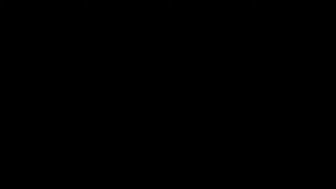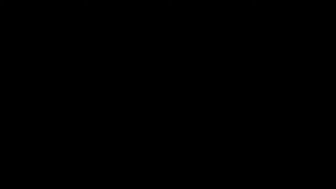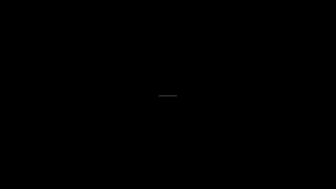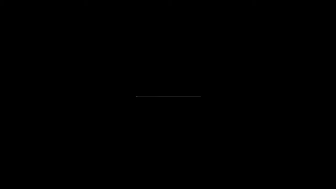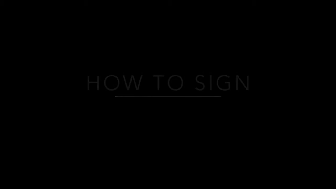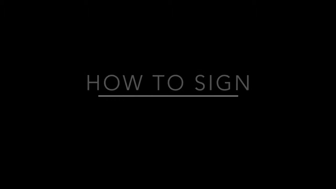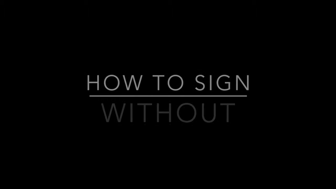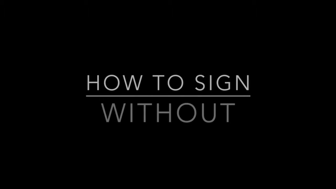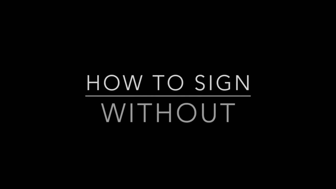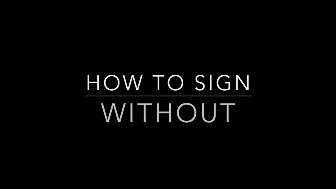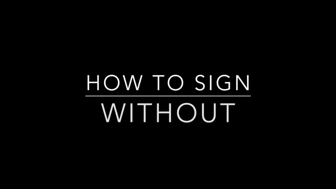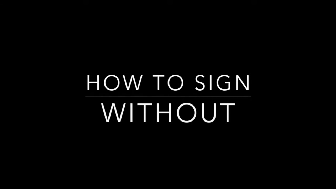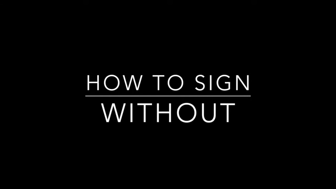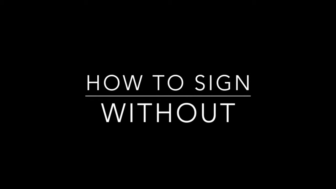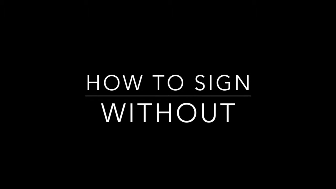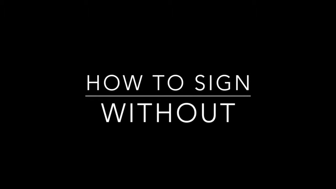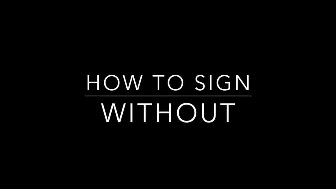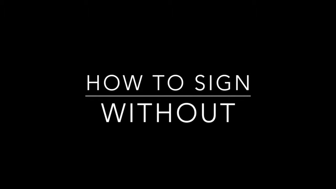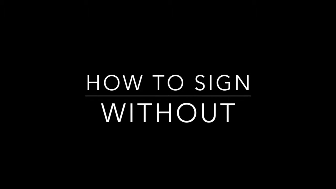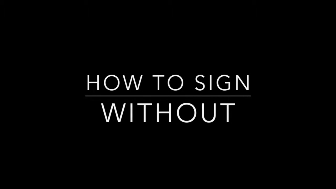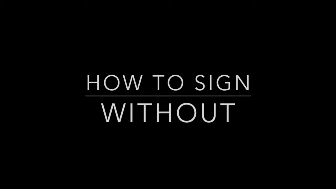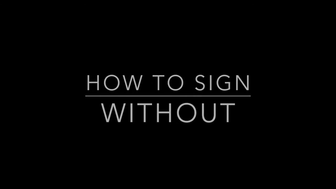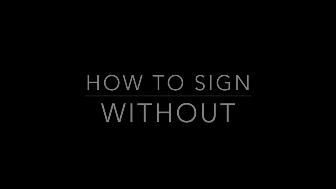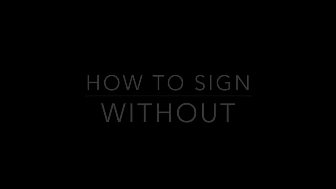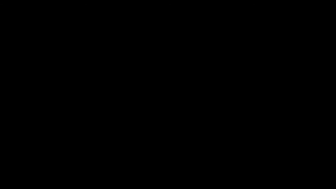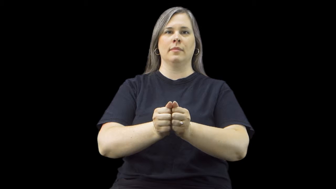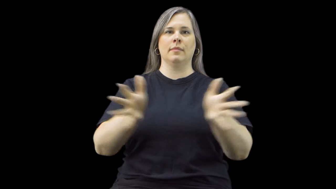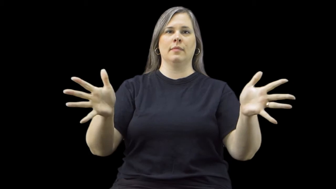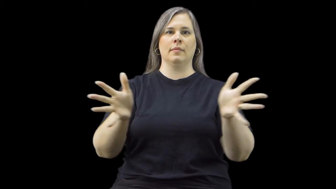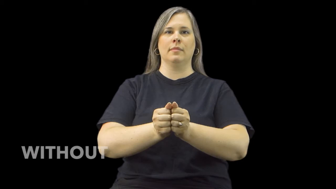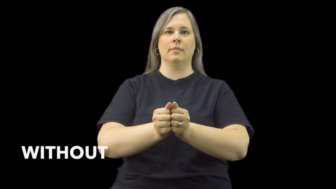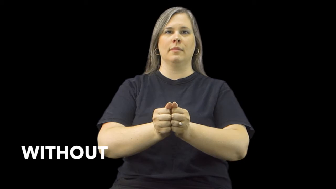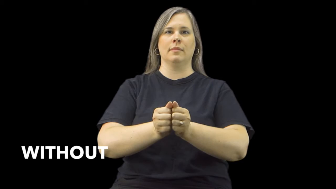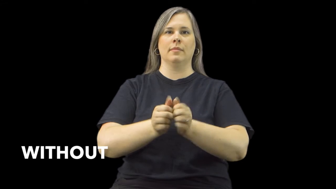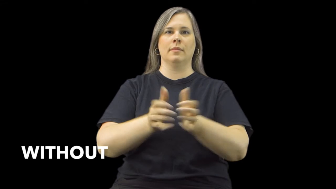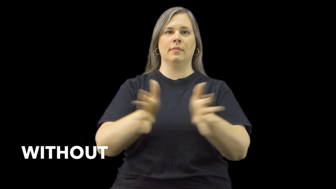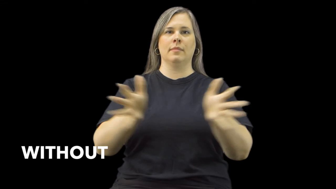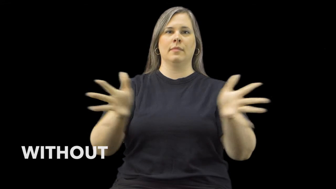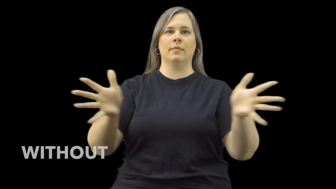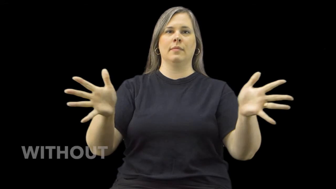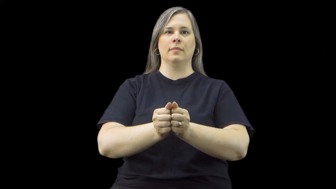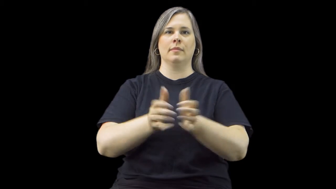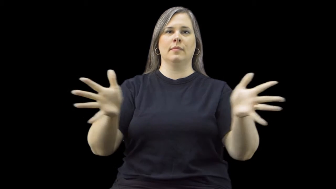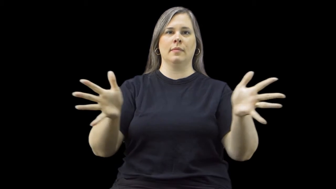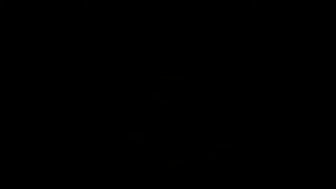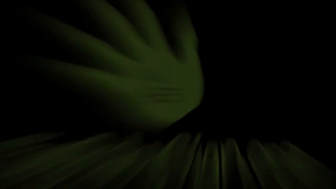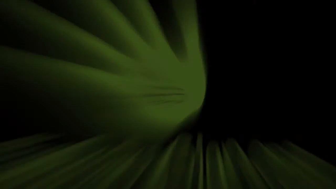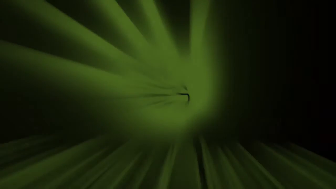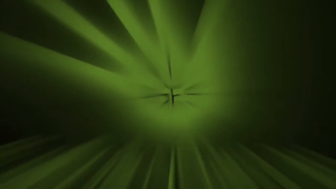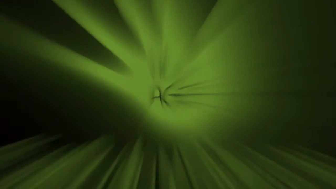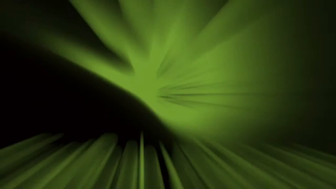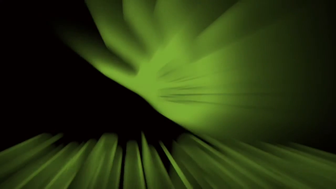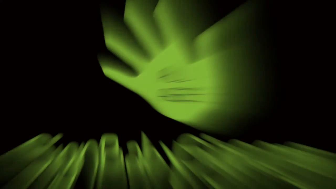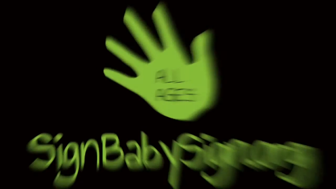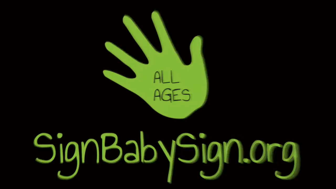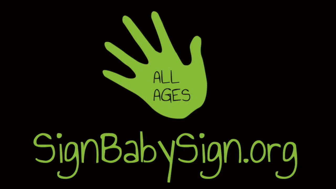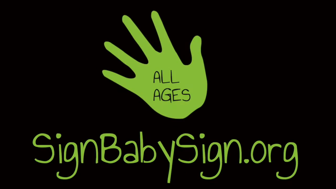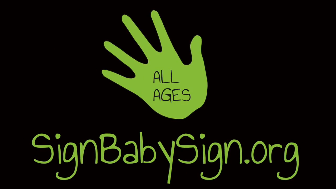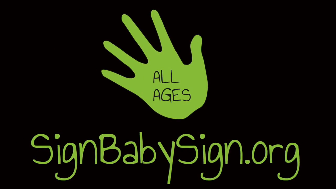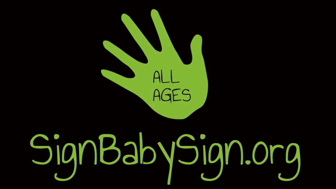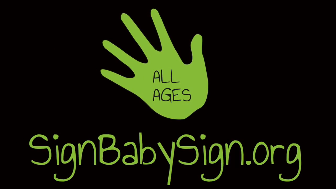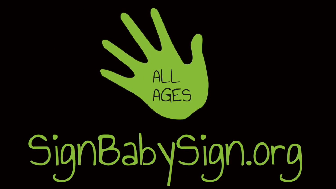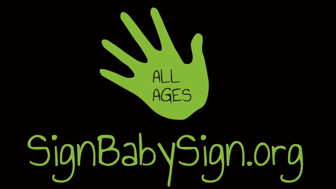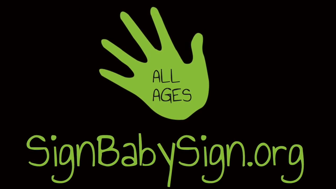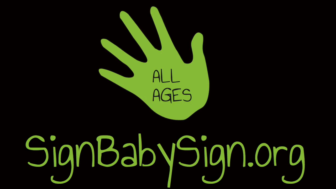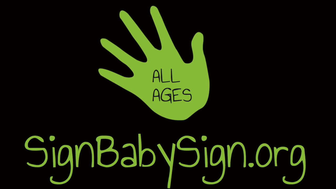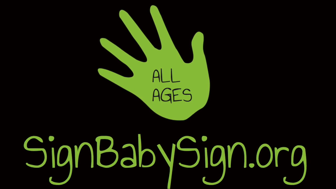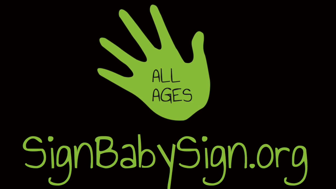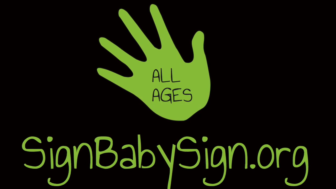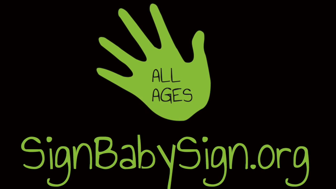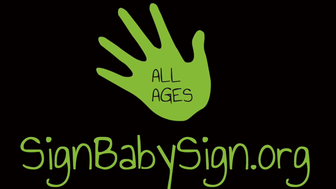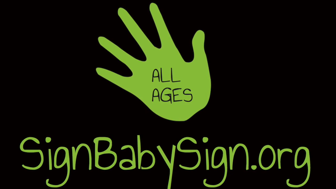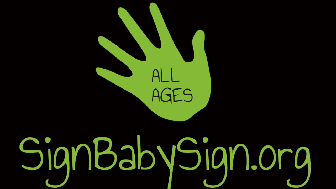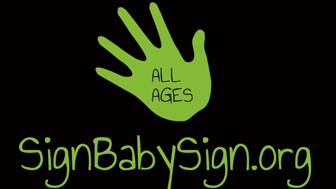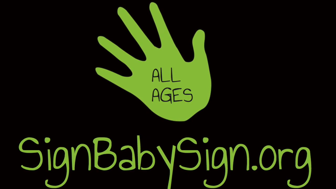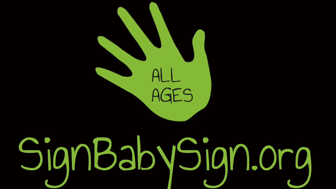Without